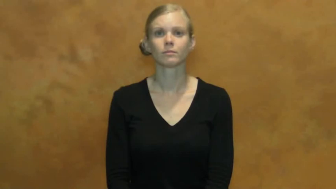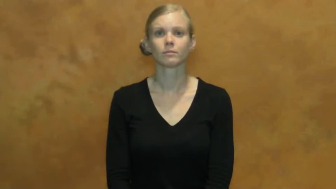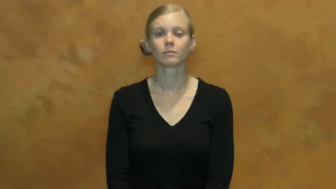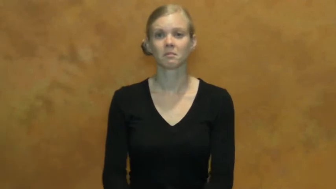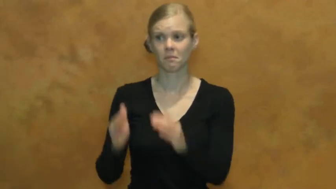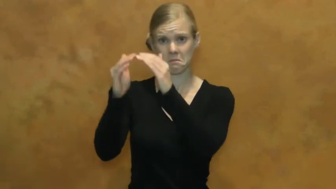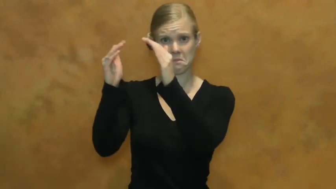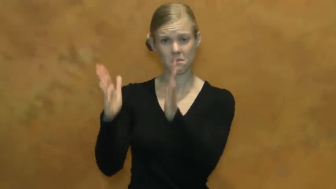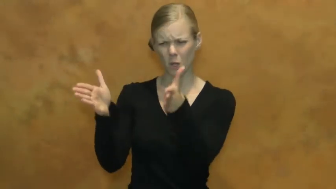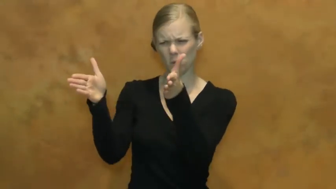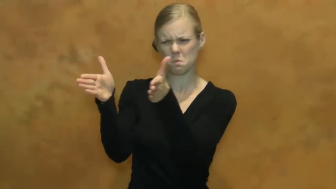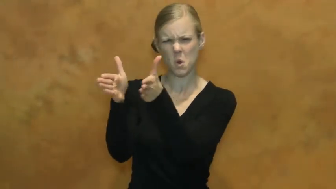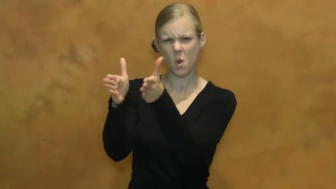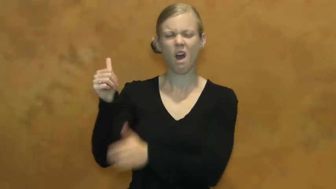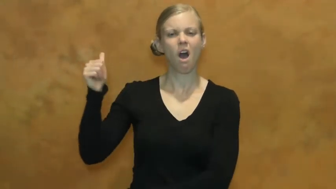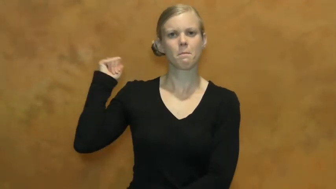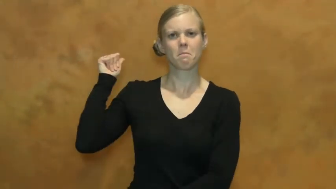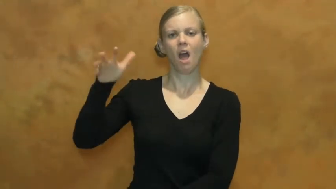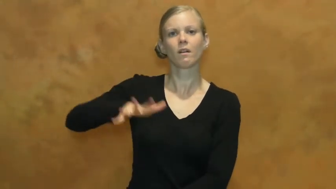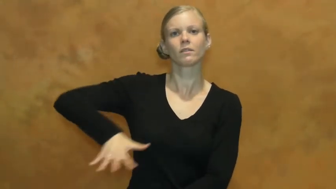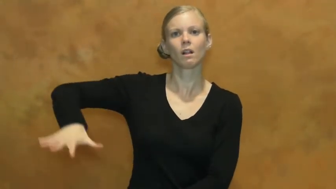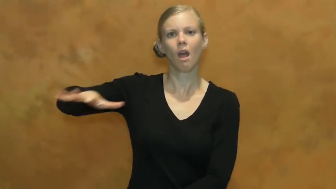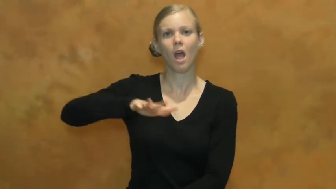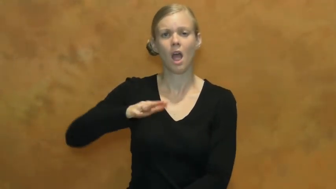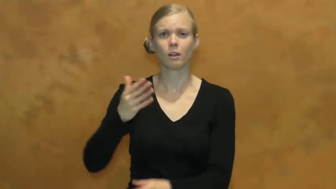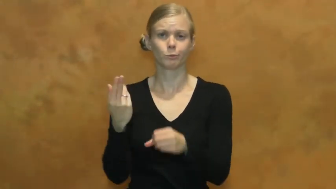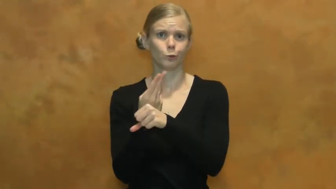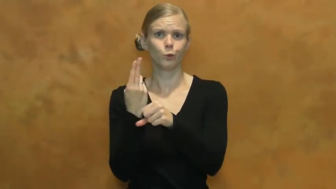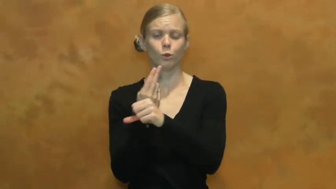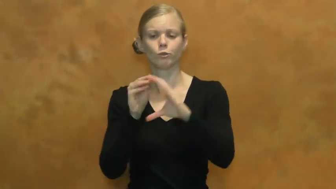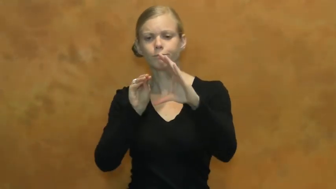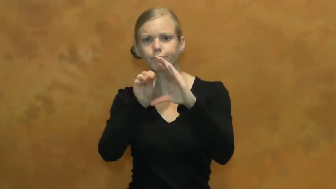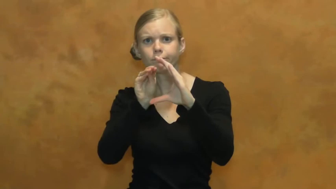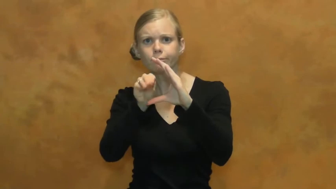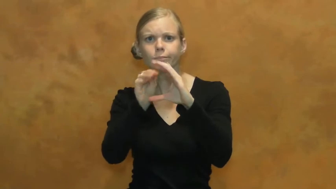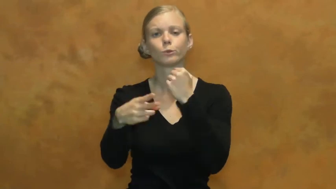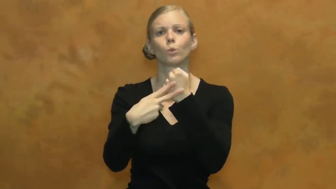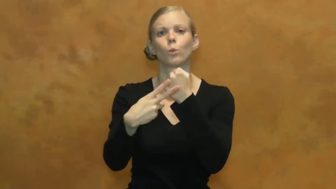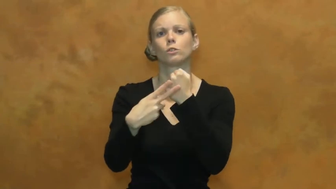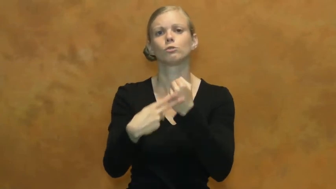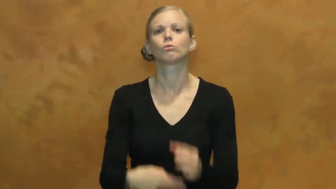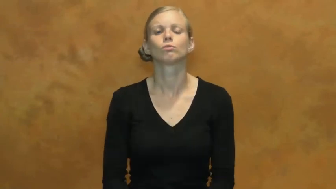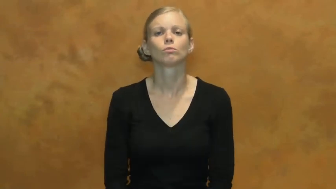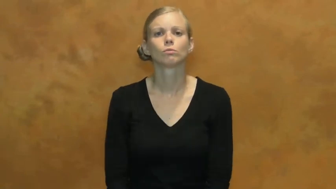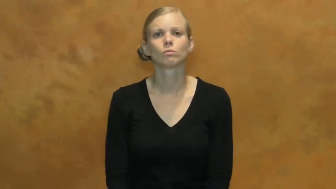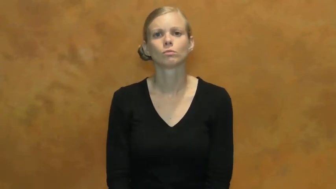garden shed